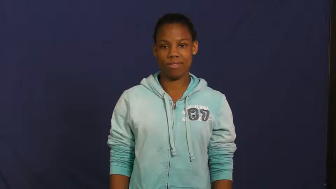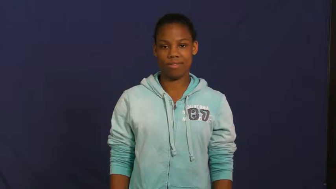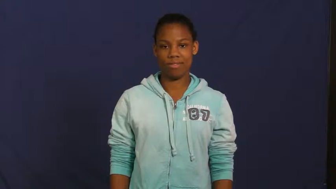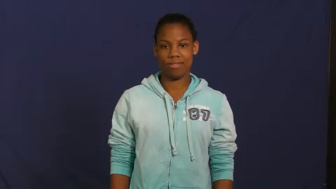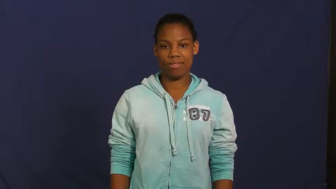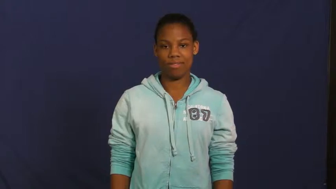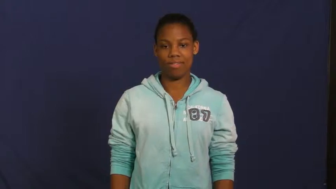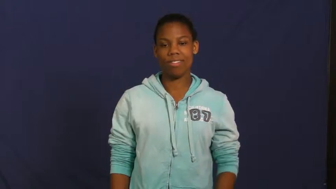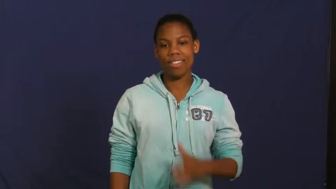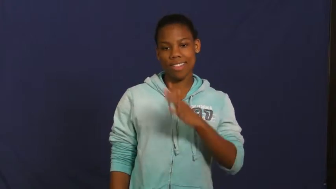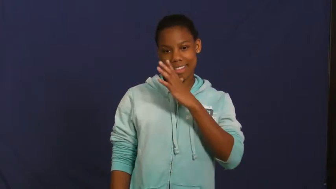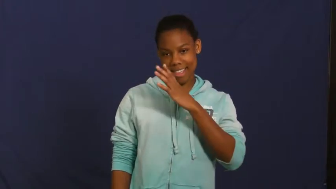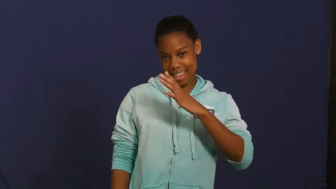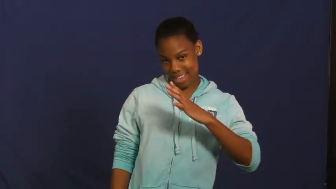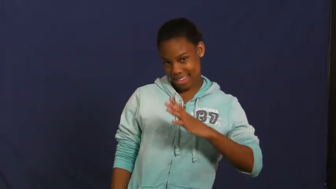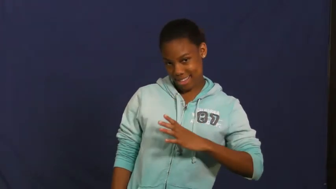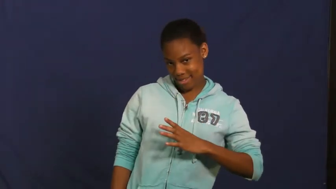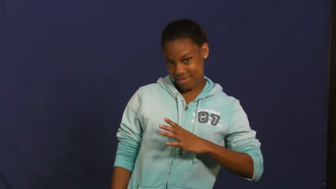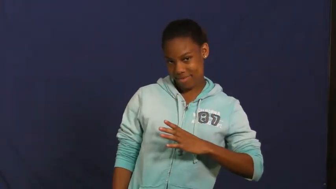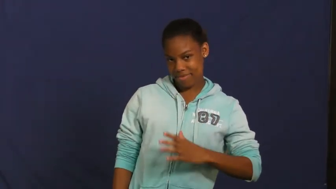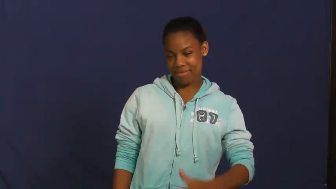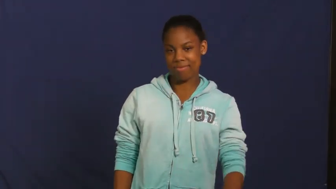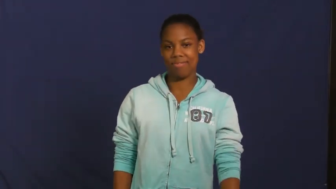lady,dame,gal,mademoiselle,sheila